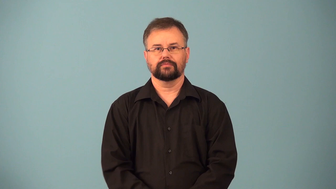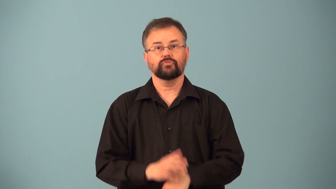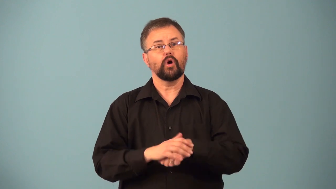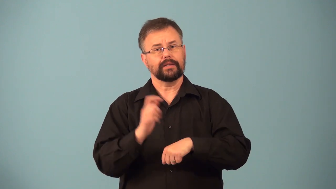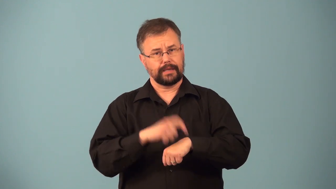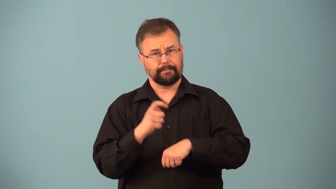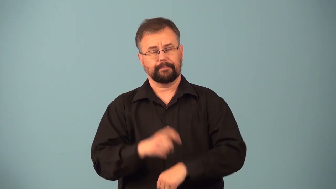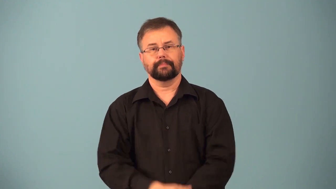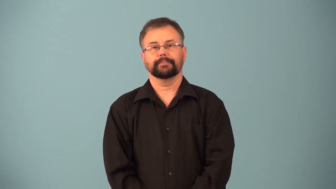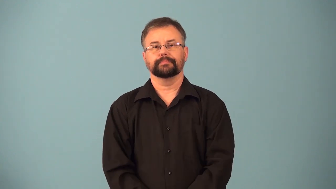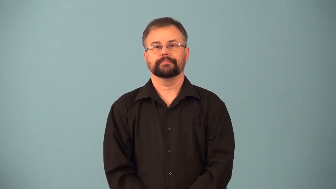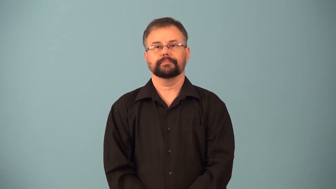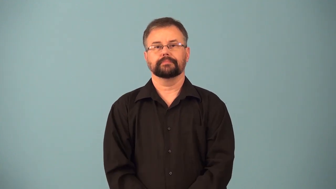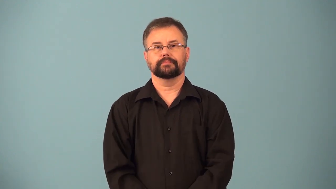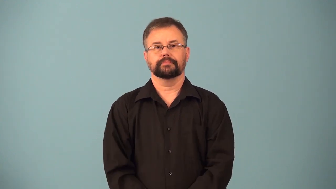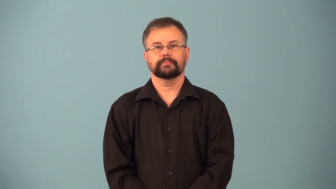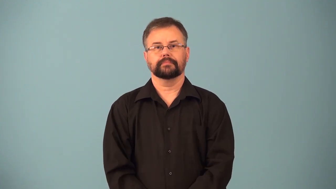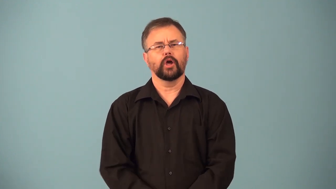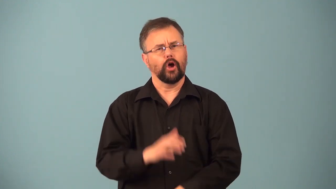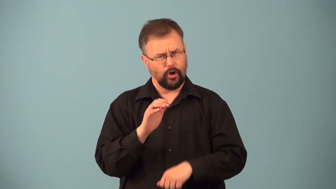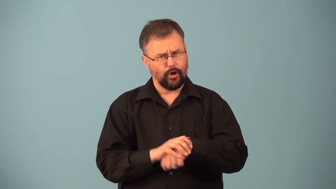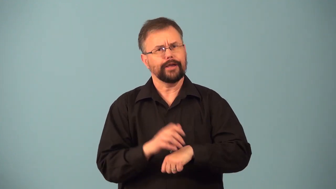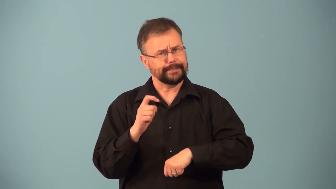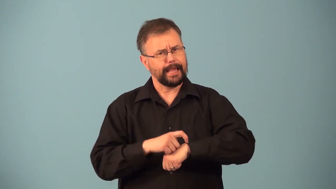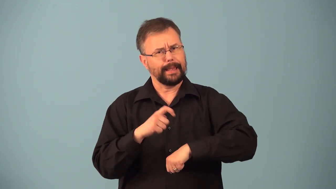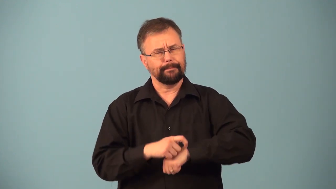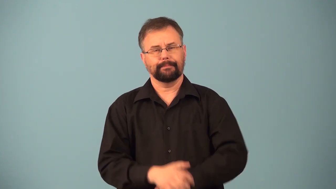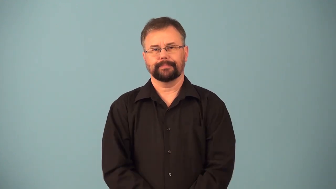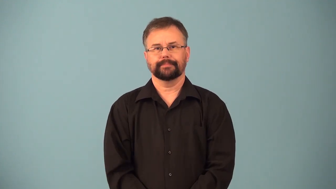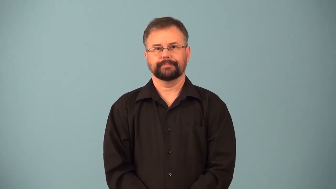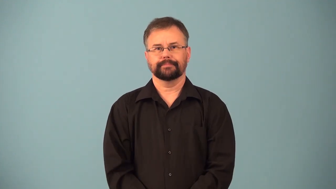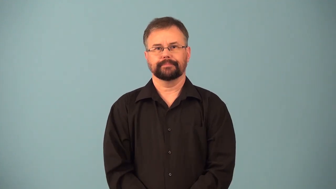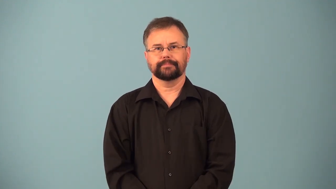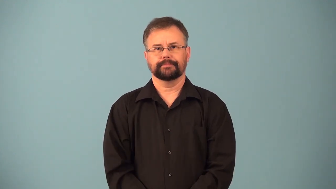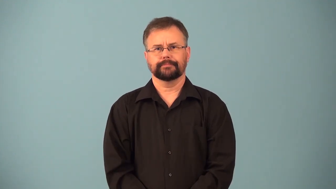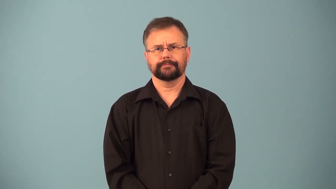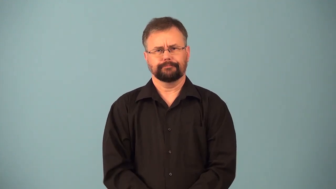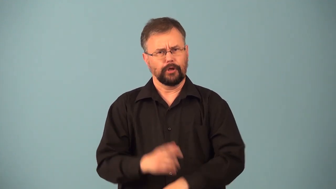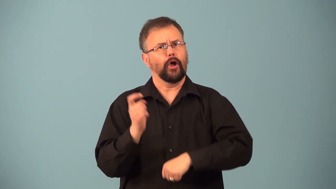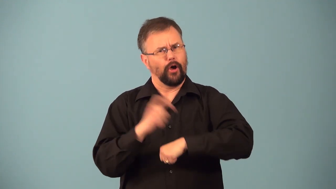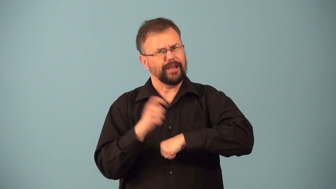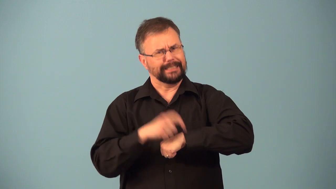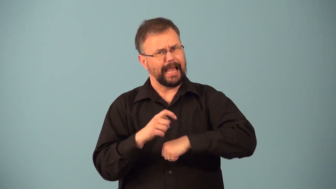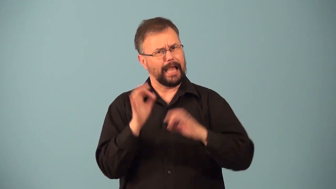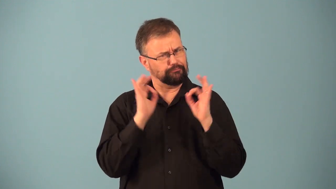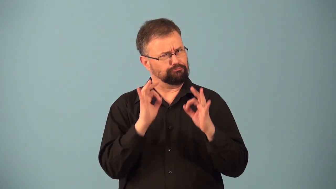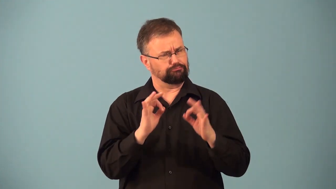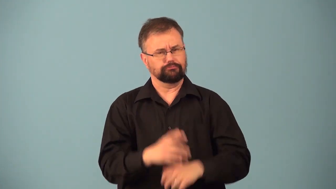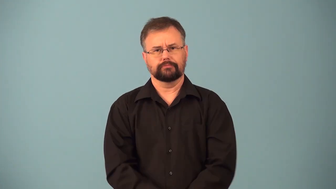prompt,prompter,promptest